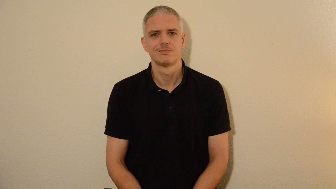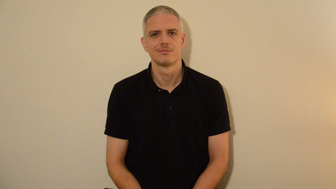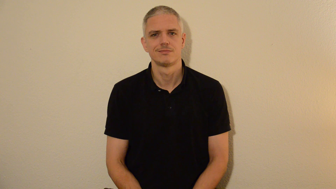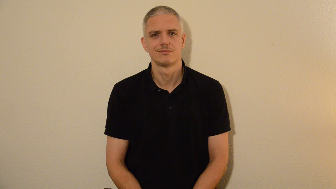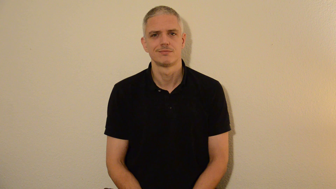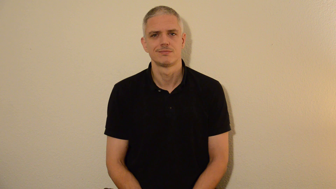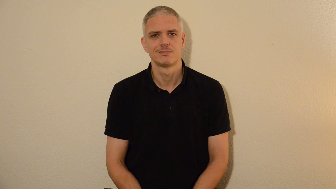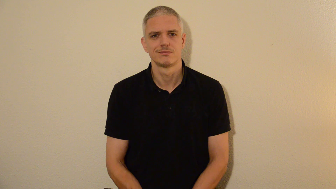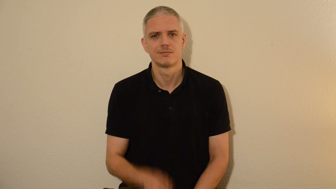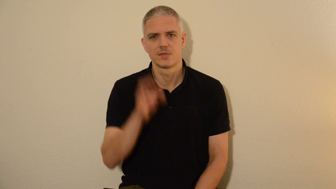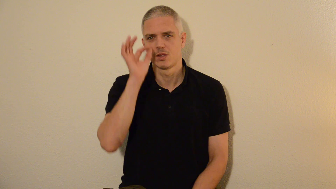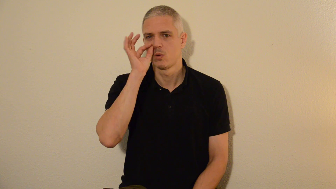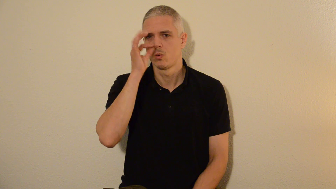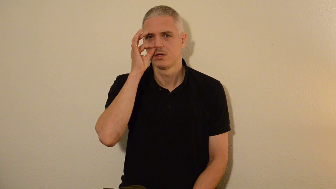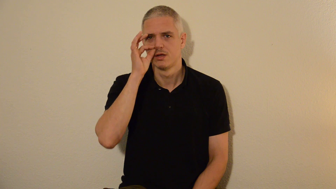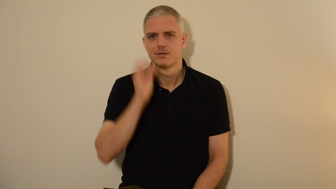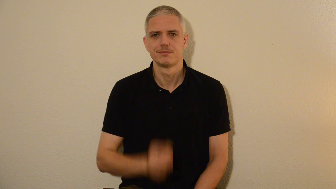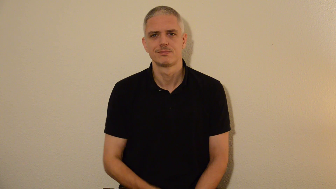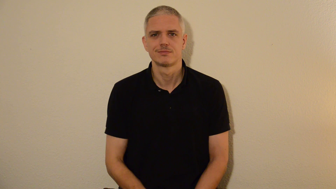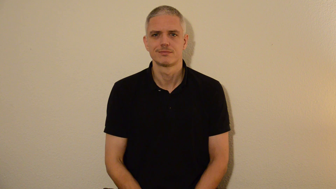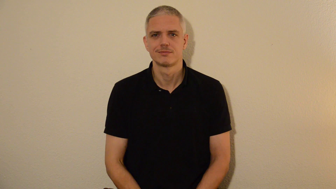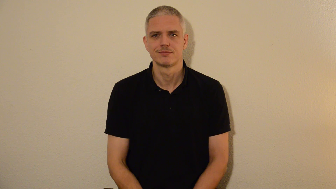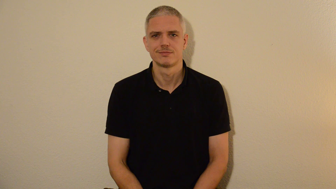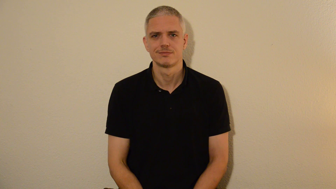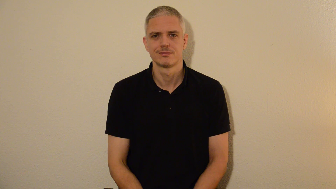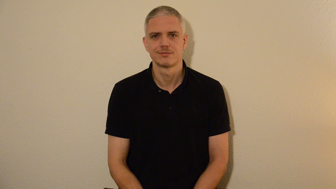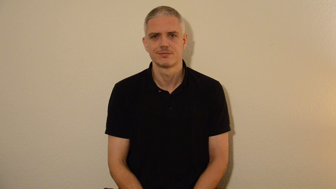cookingoil